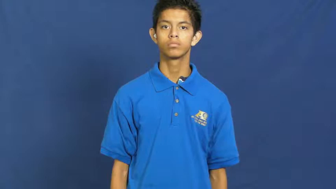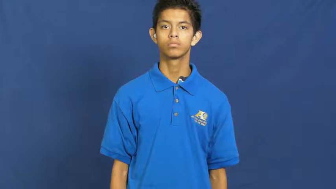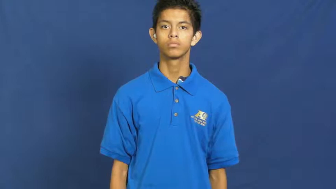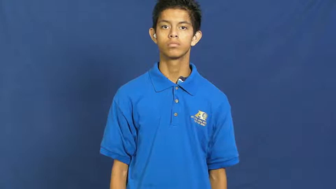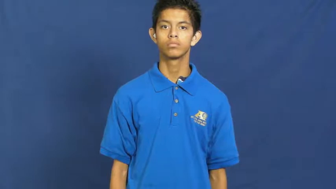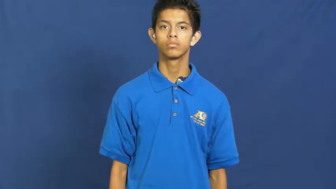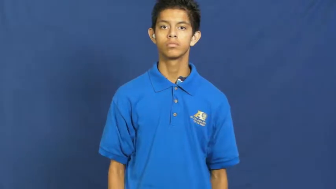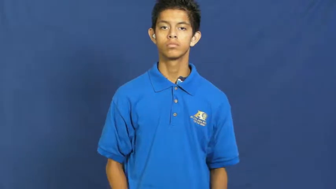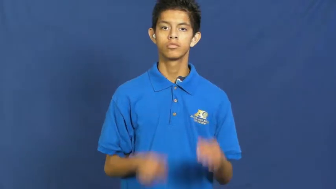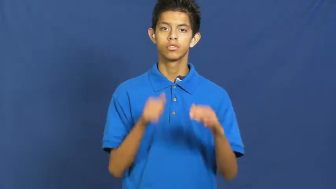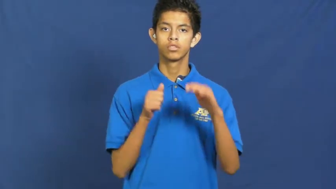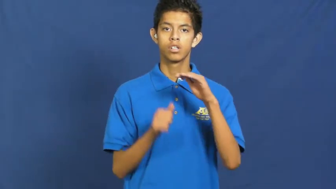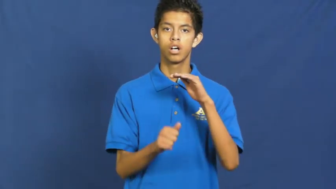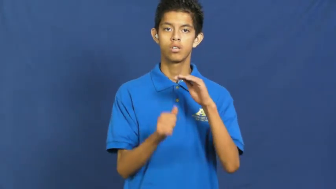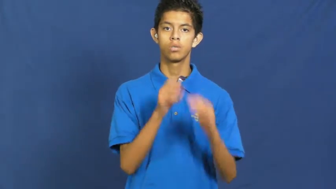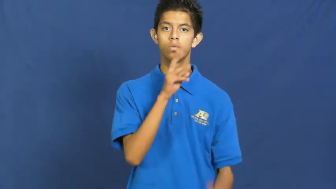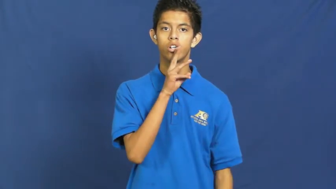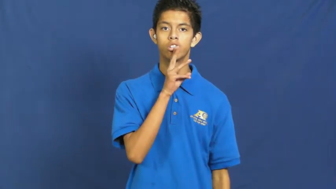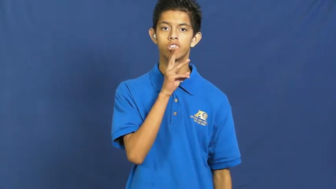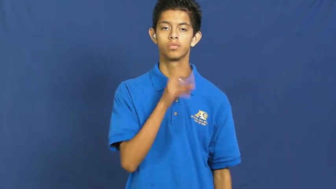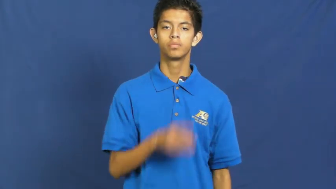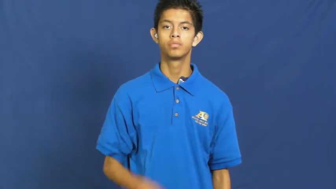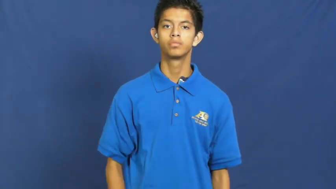underwater